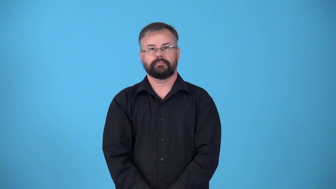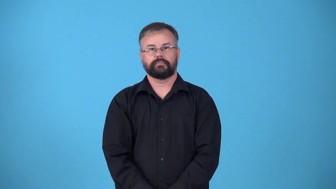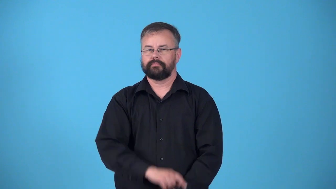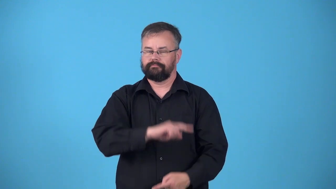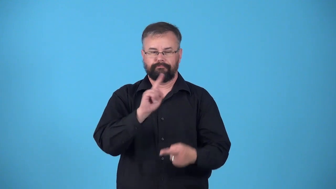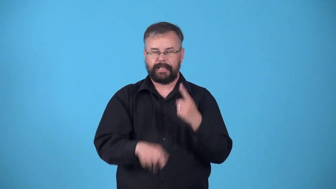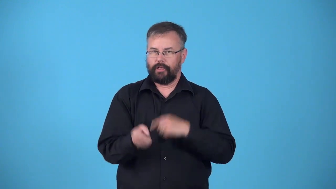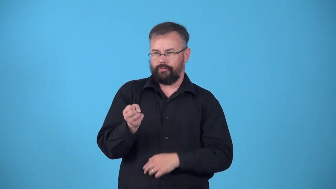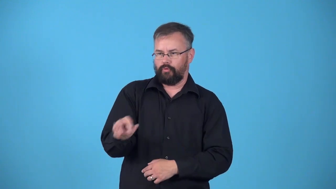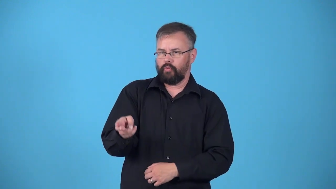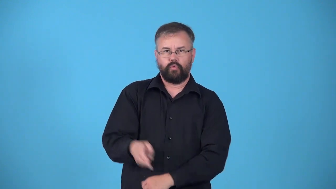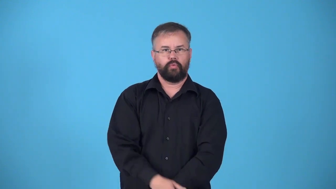nondisposable